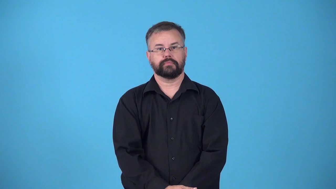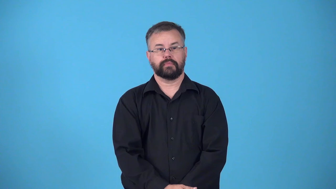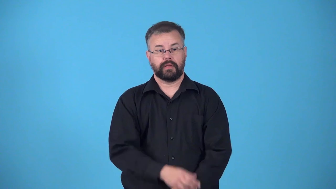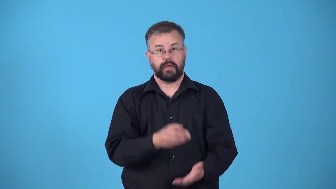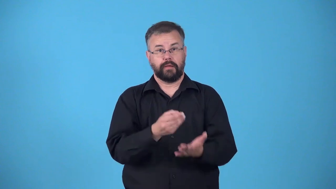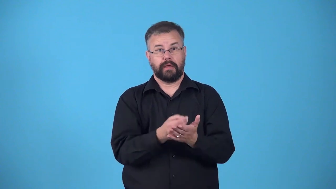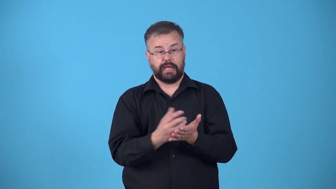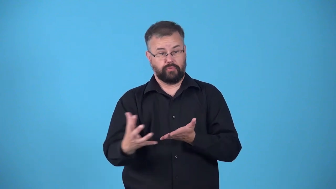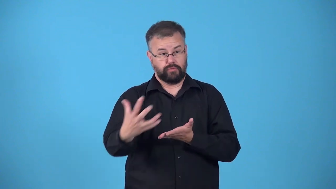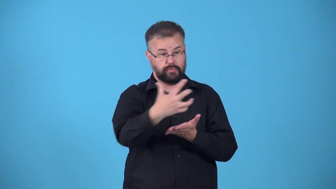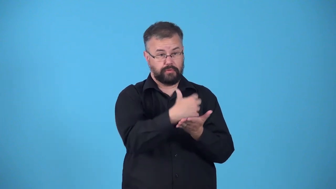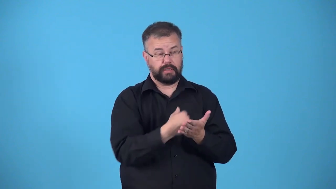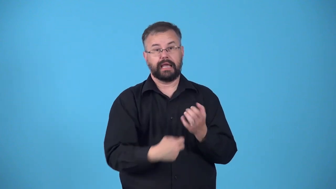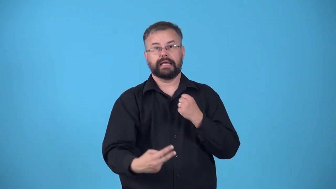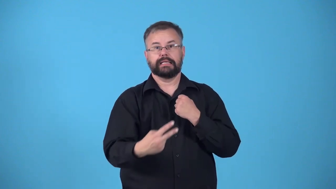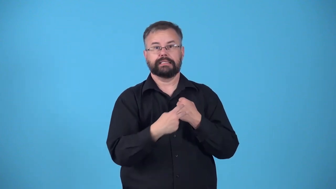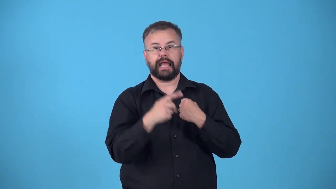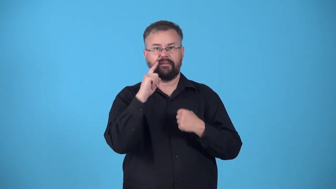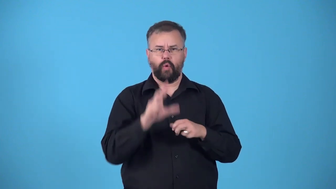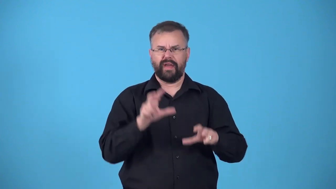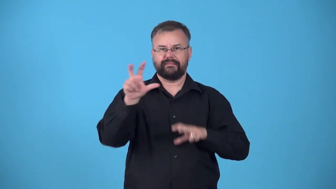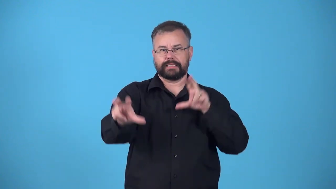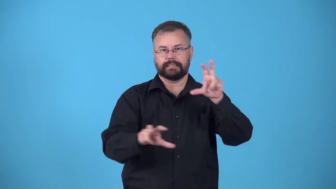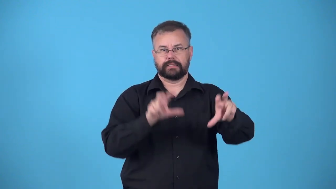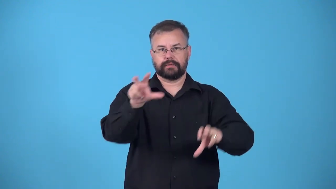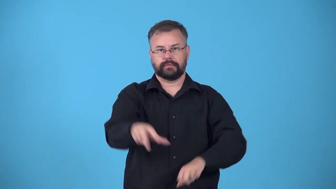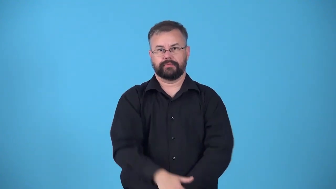fund